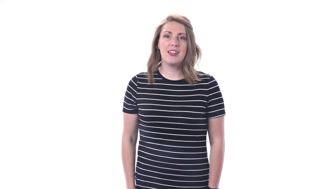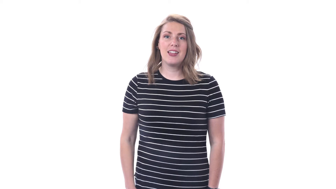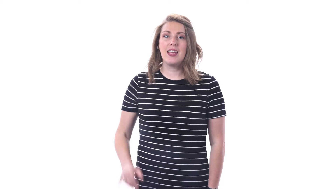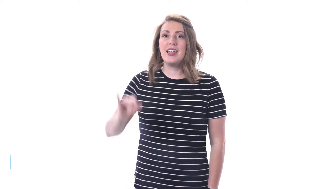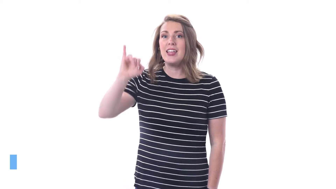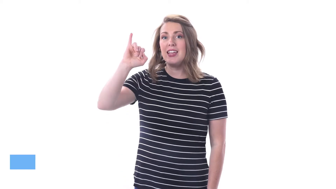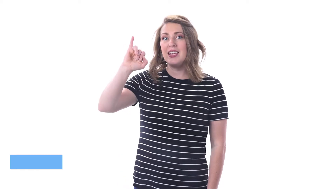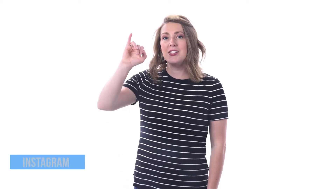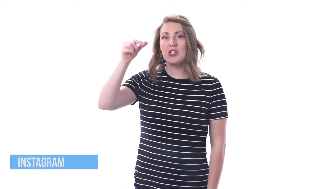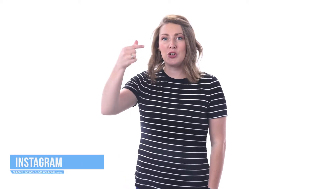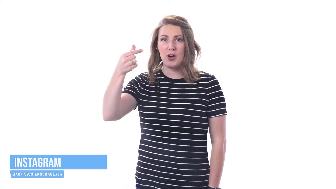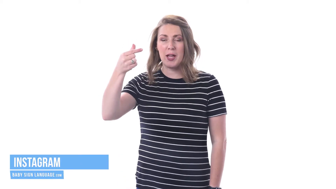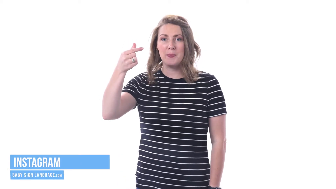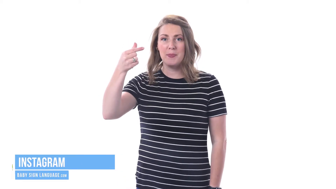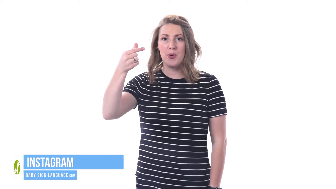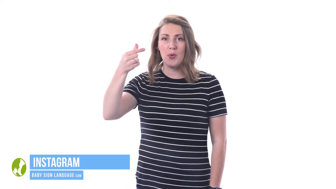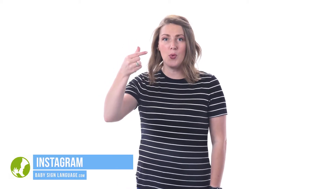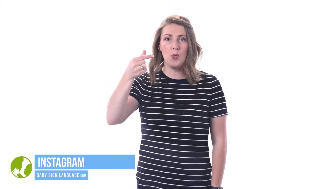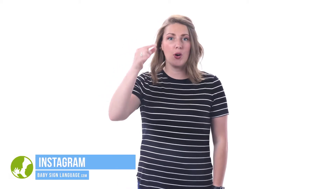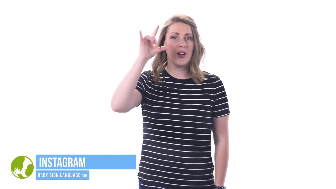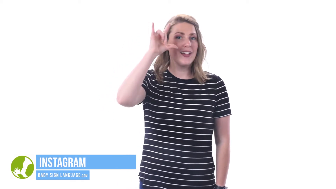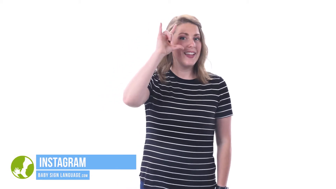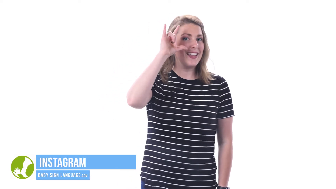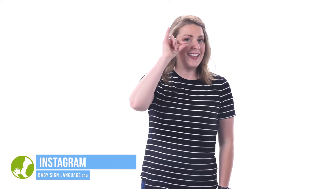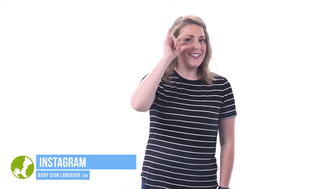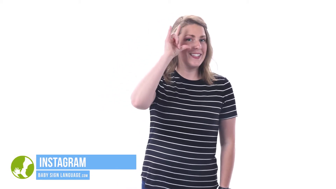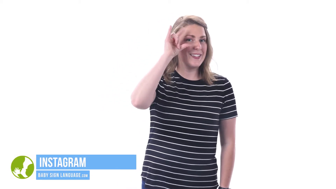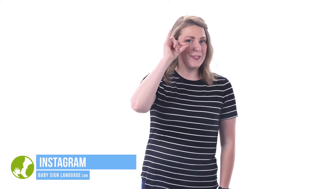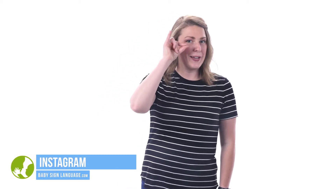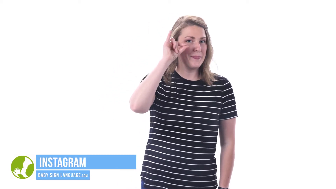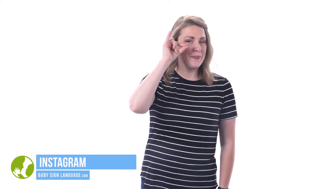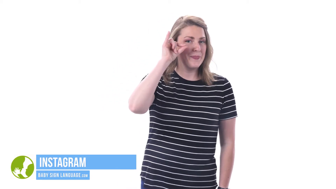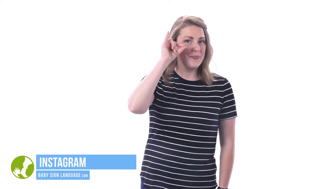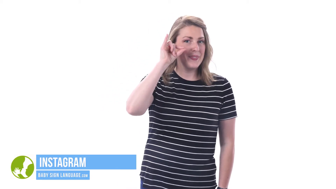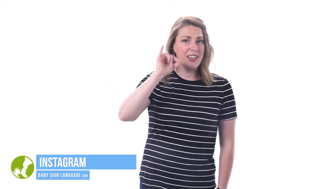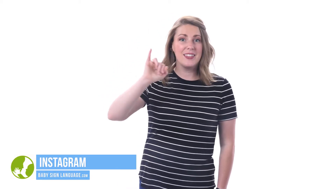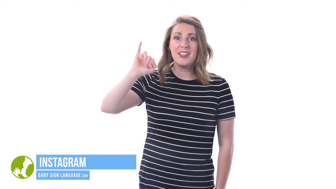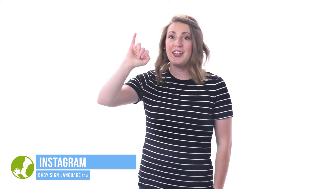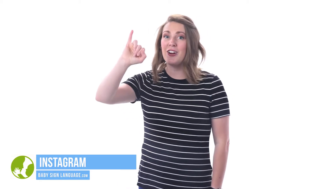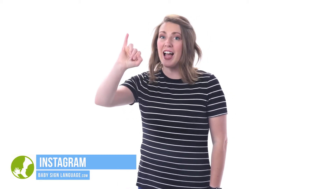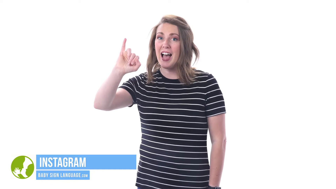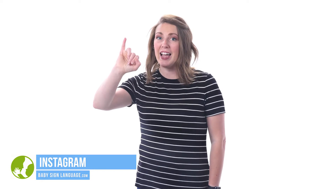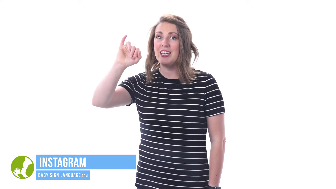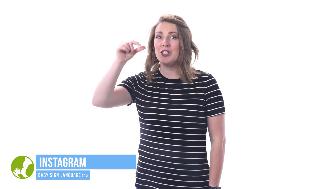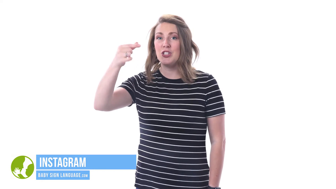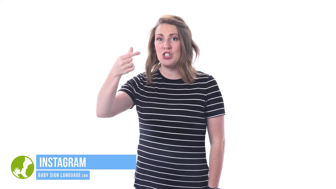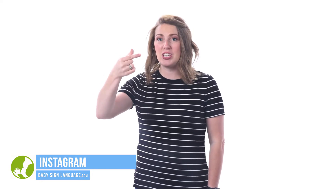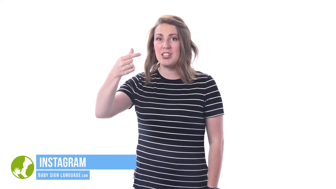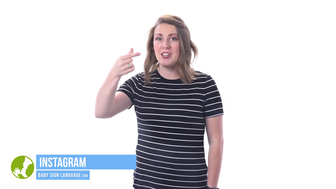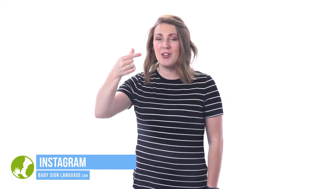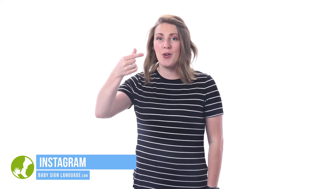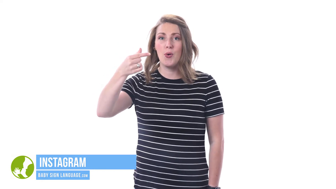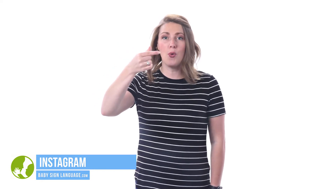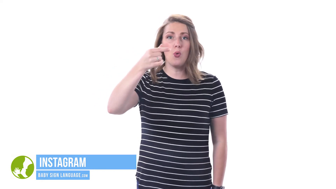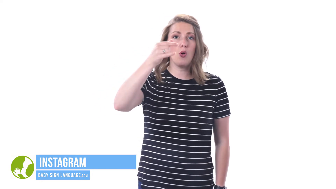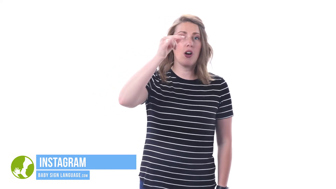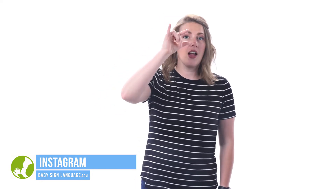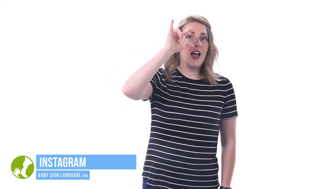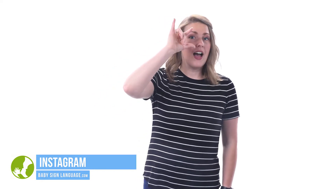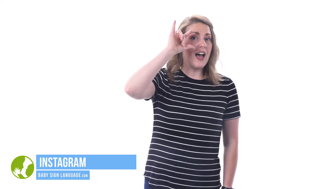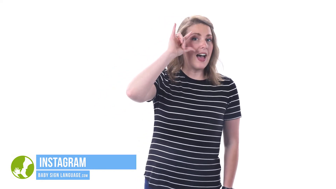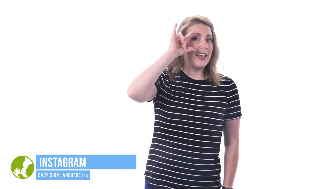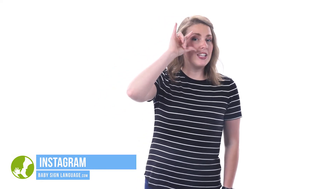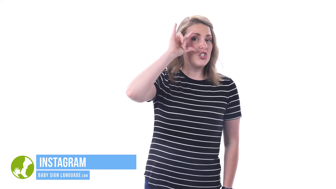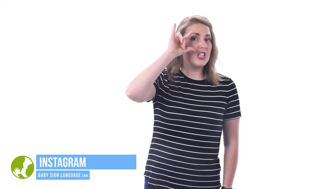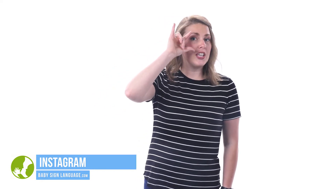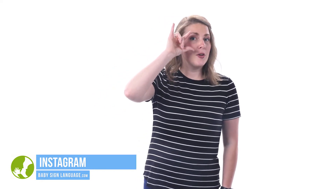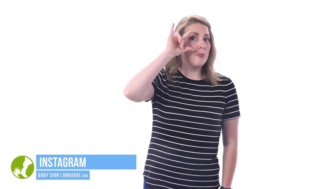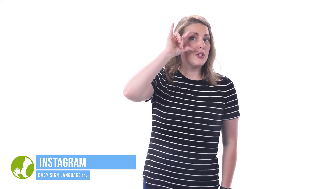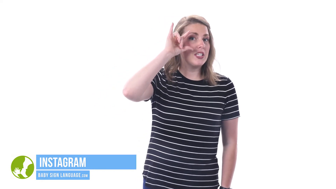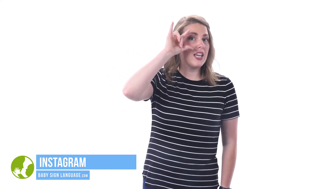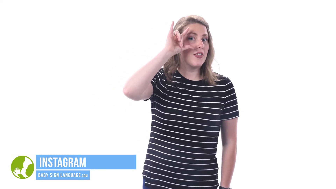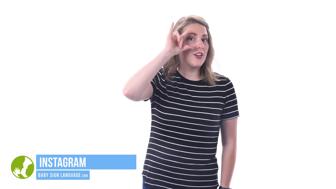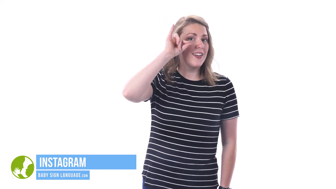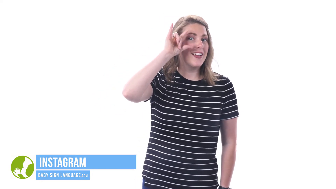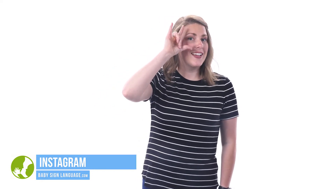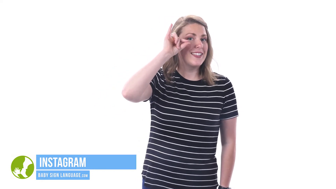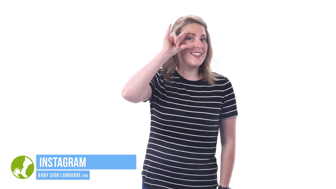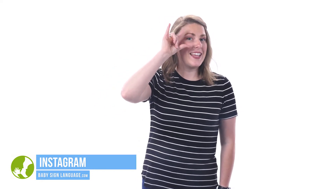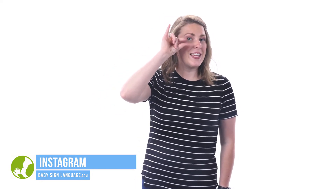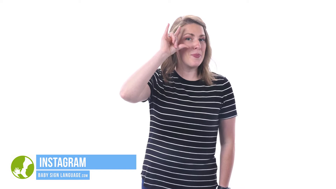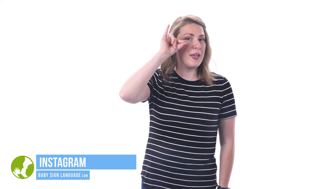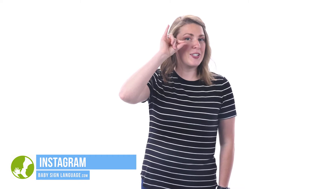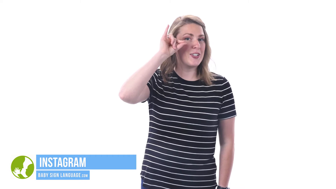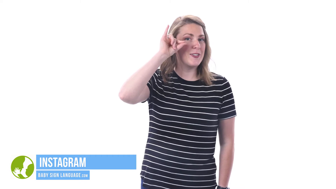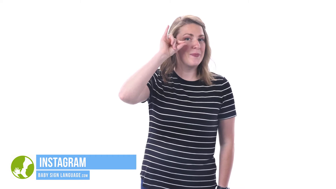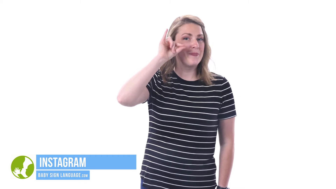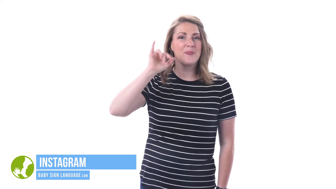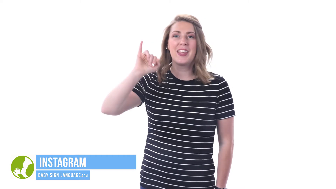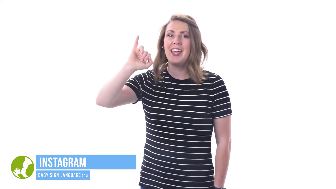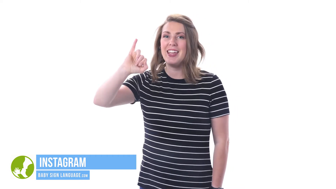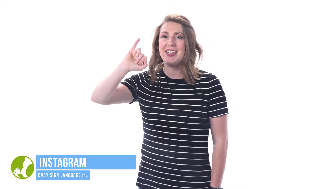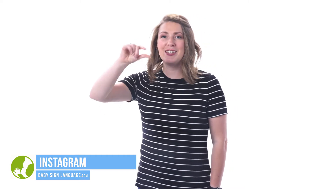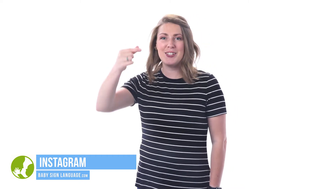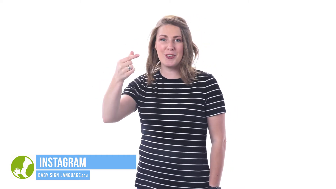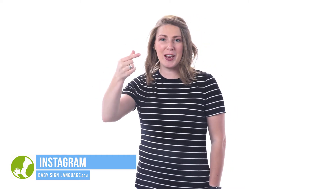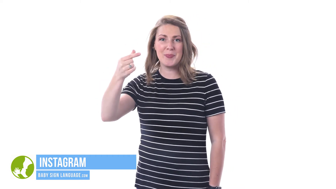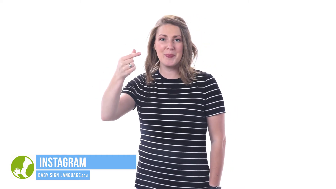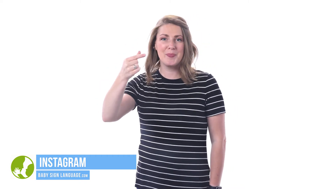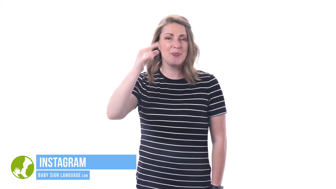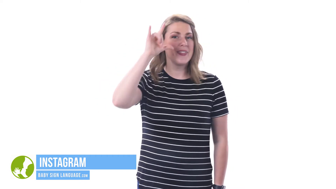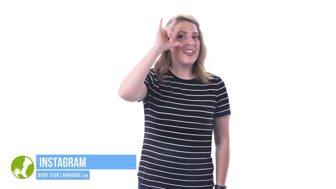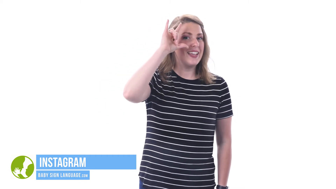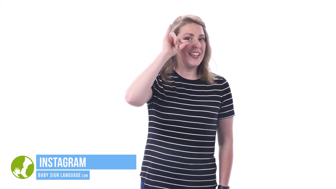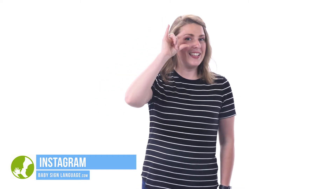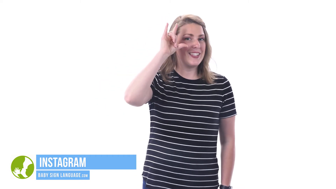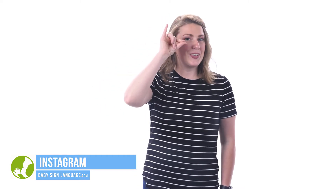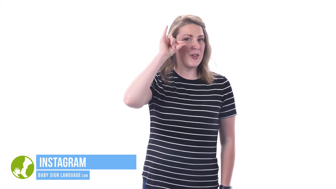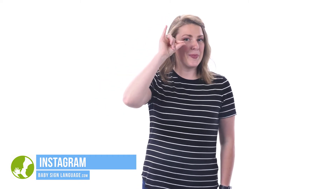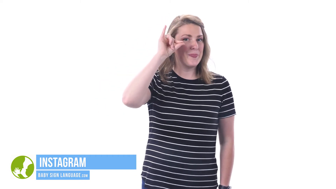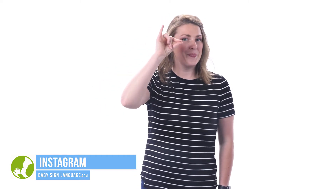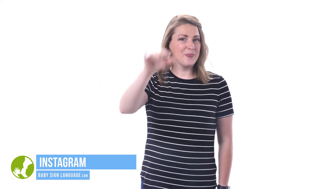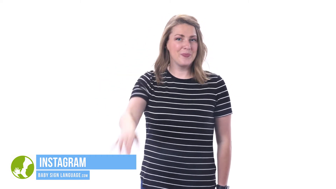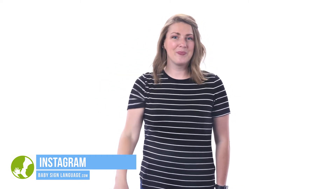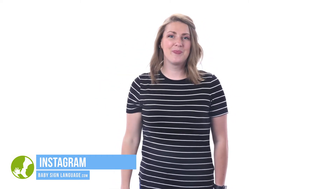Instagram